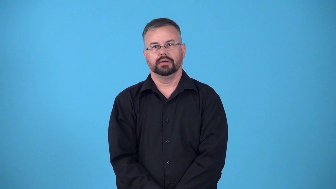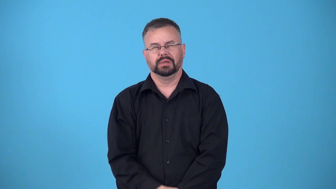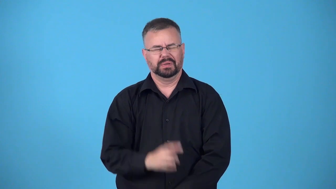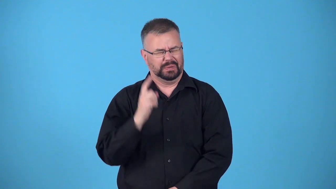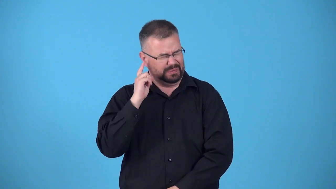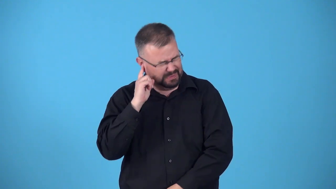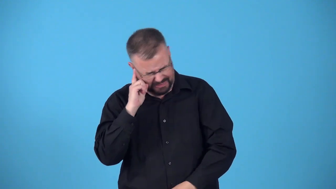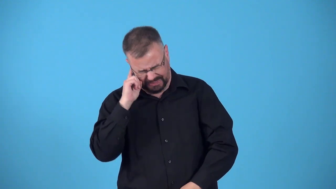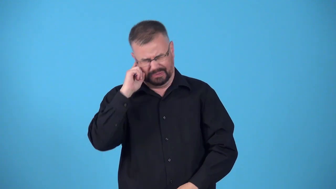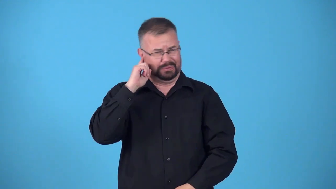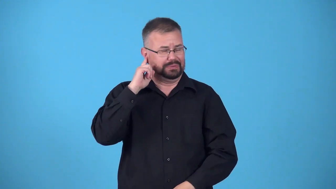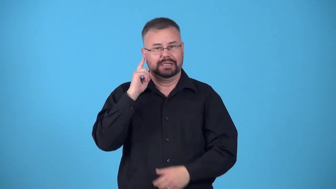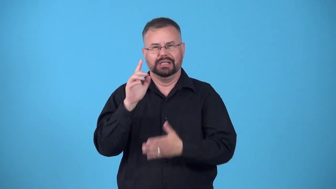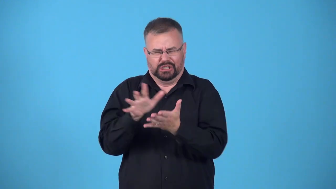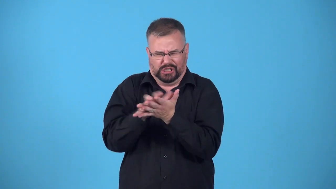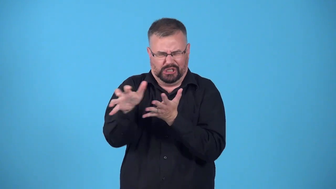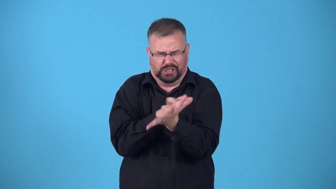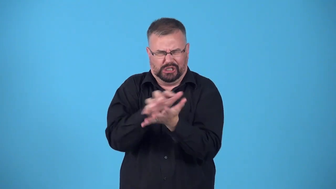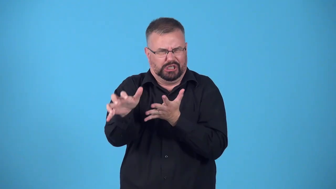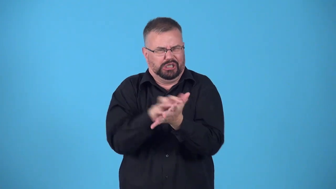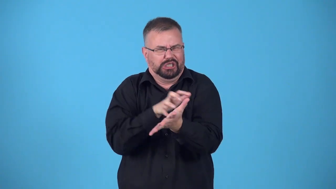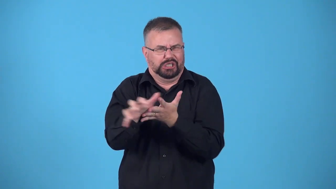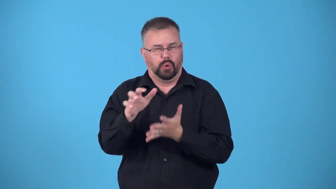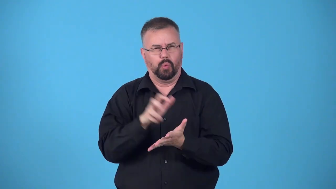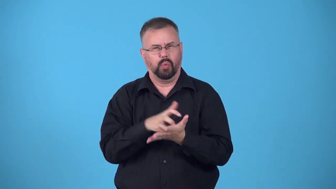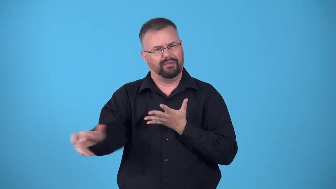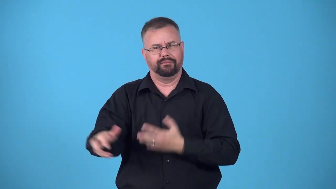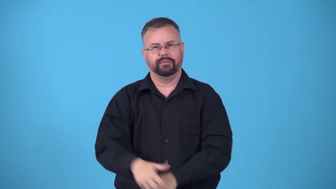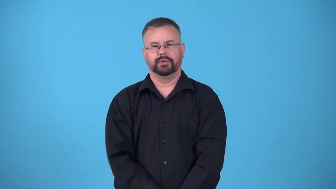raspy sound